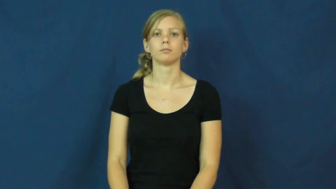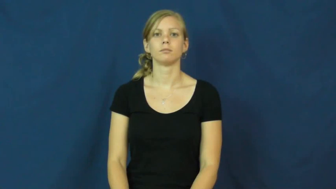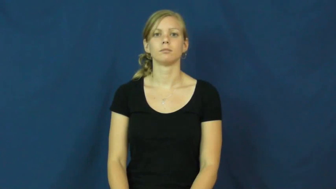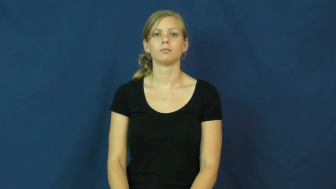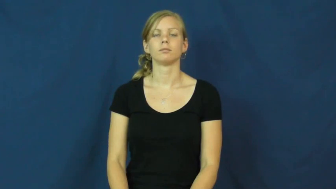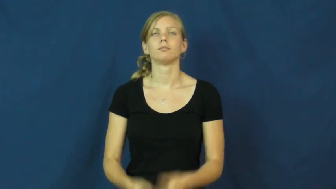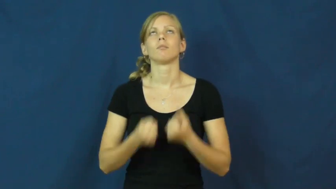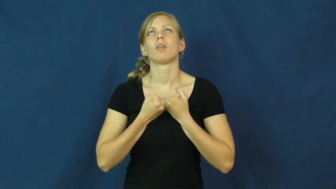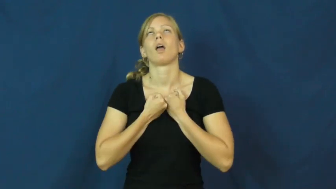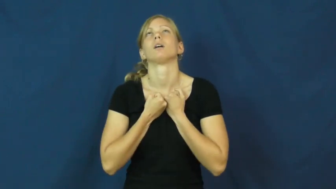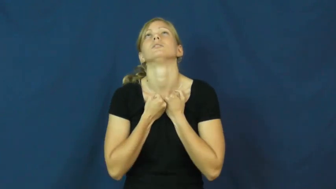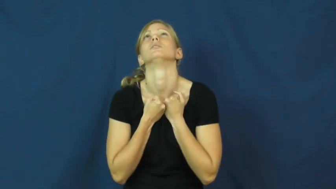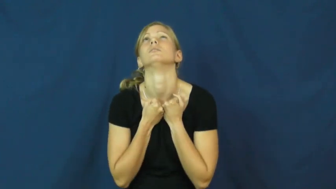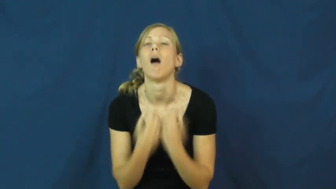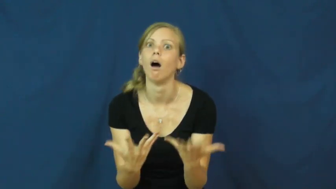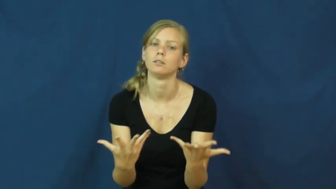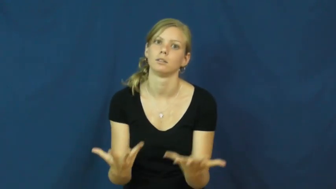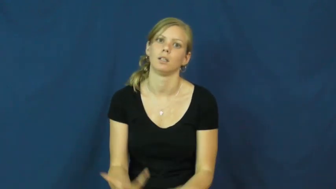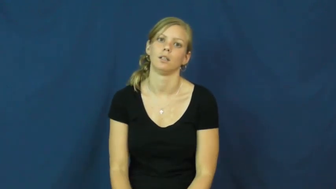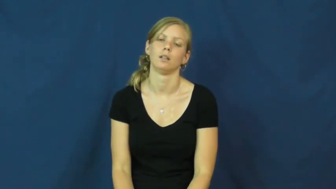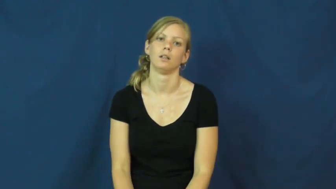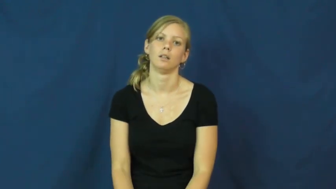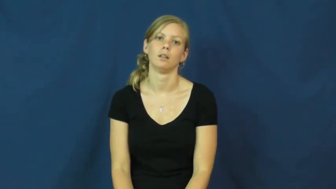dog tired